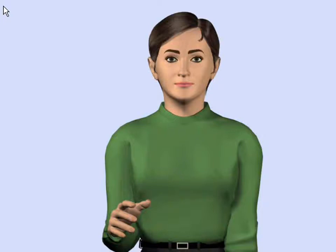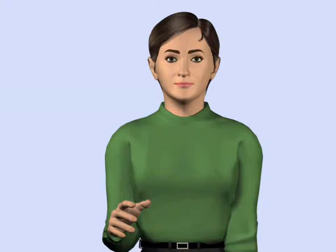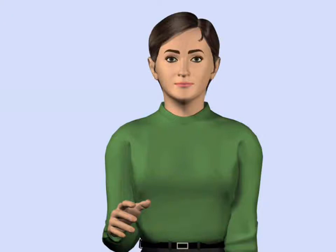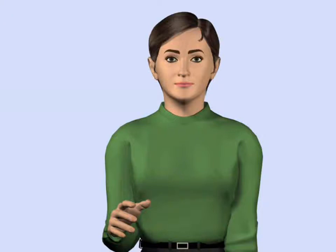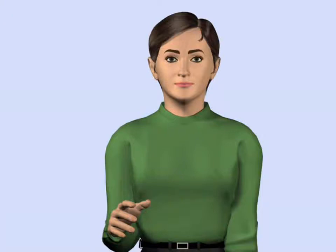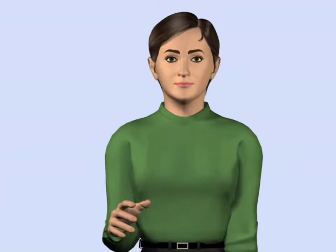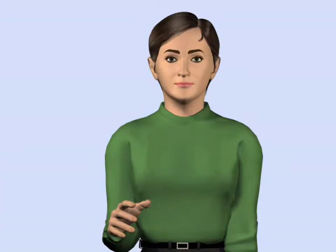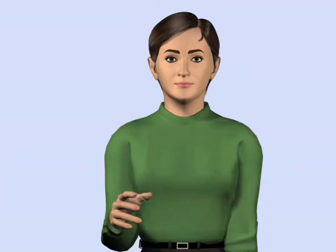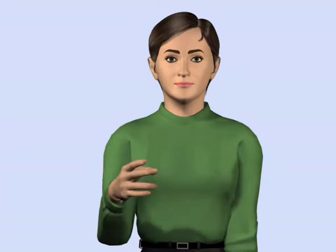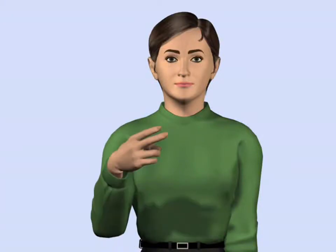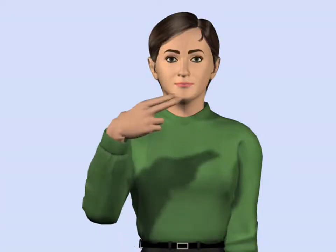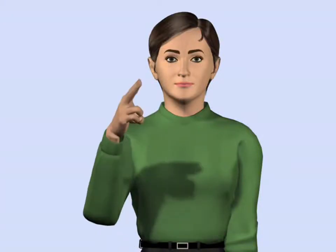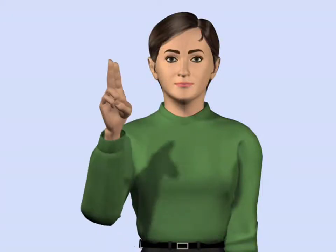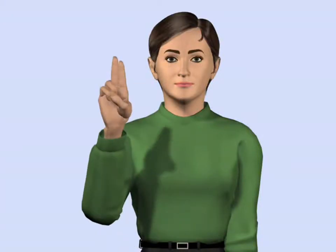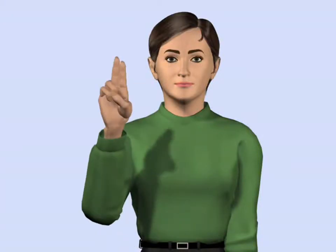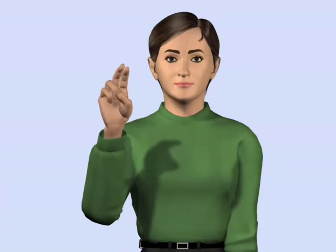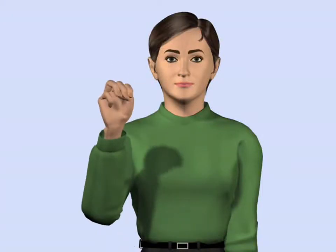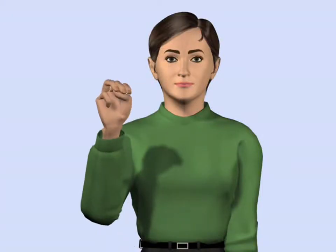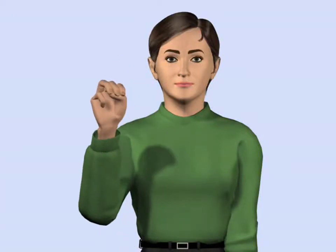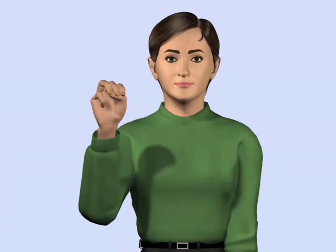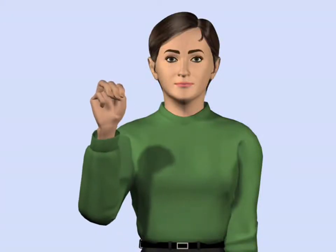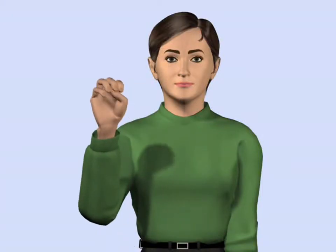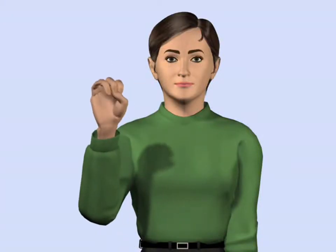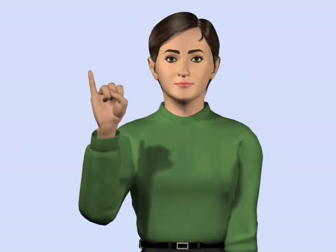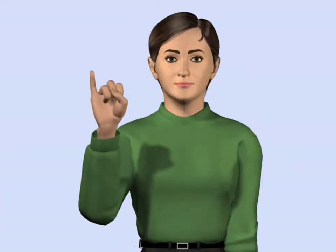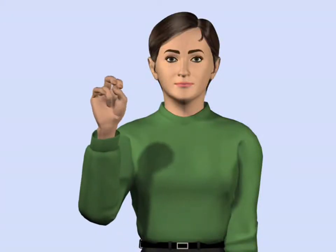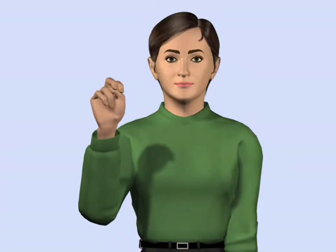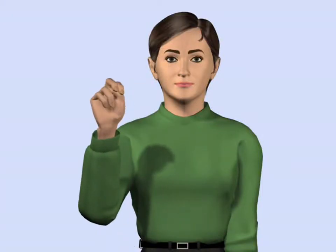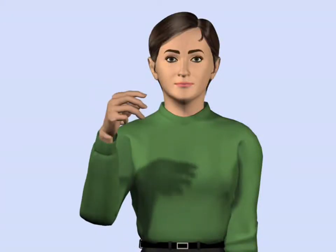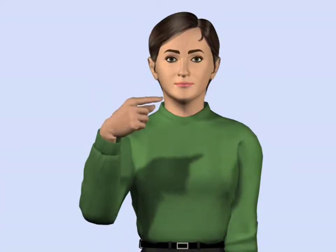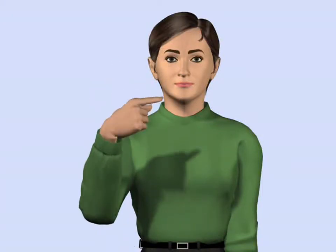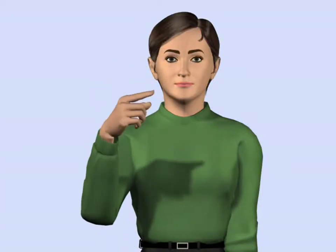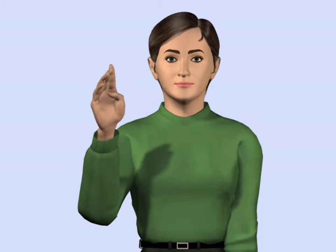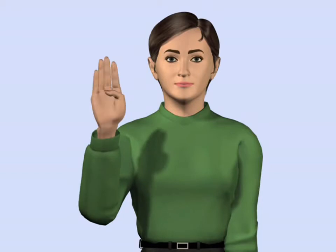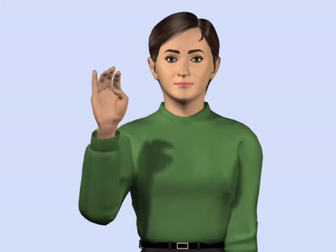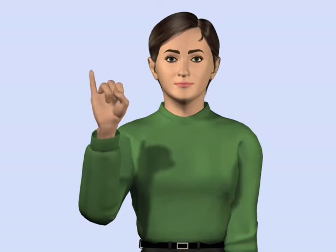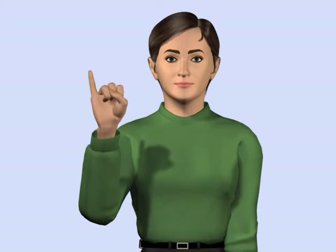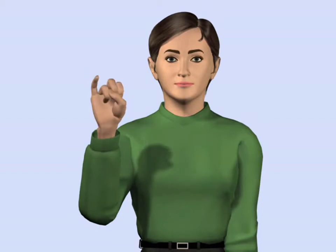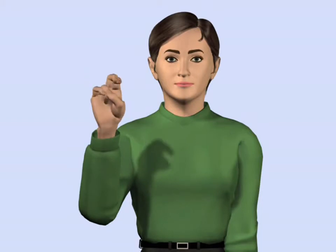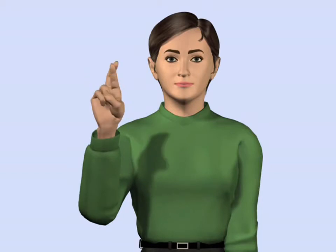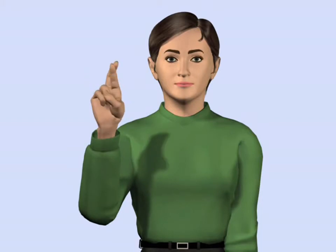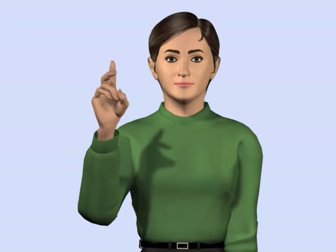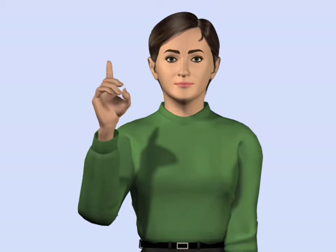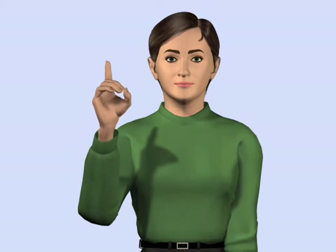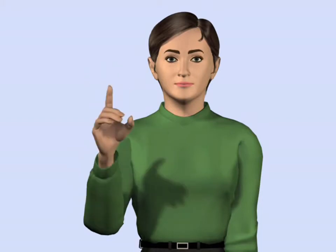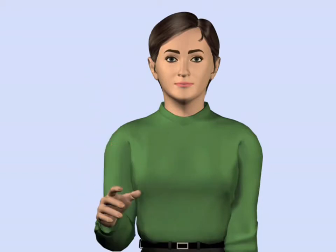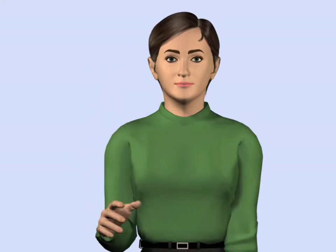hummingbird